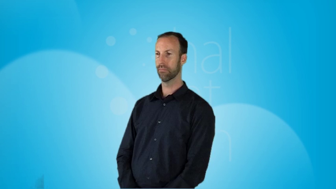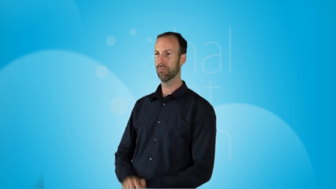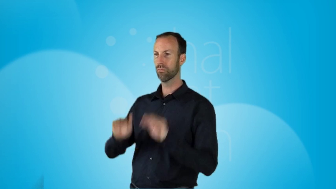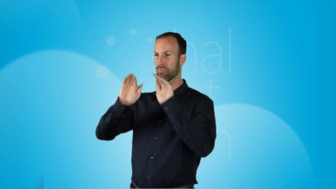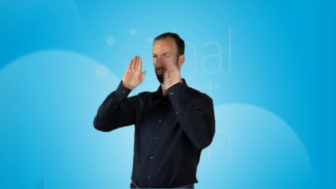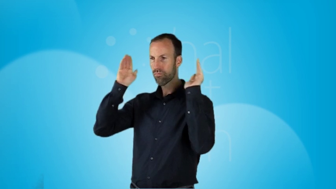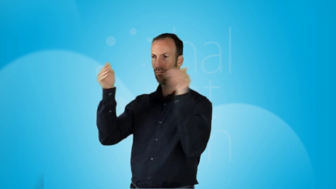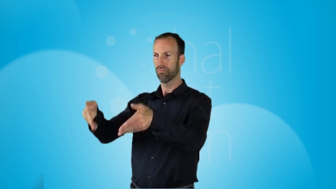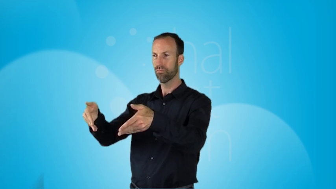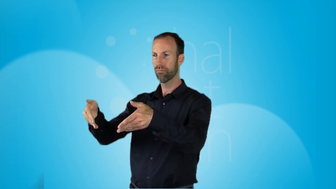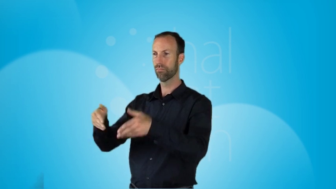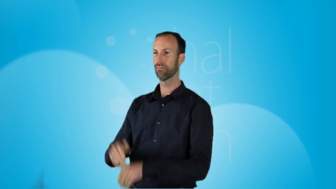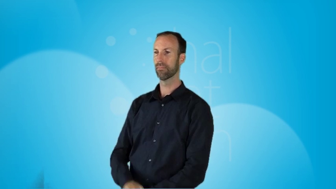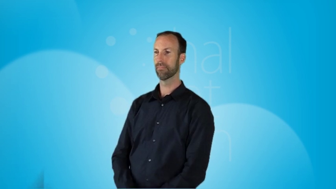concentrated